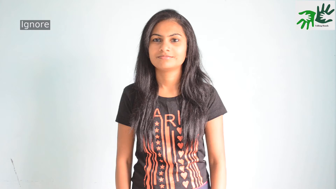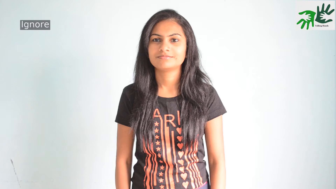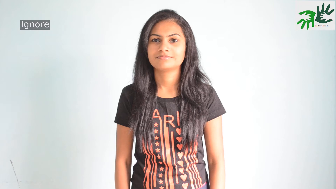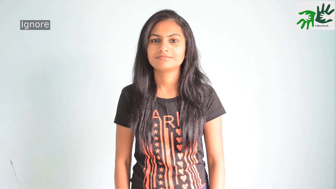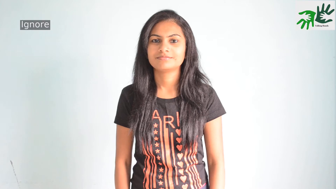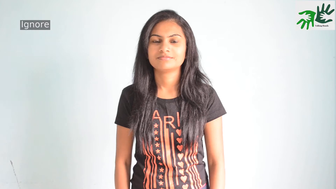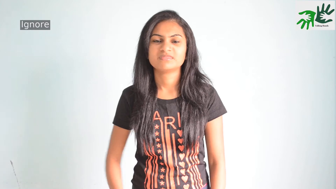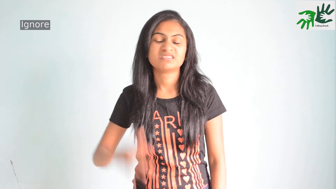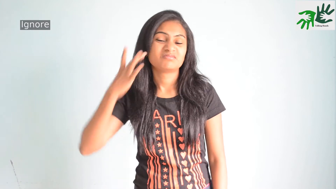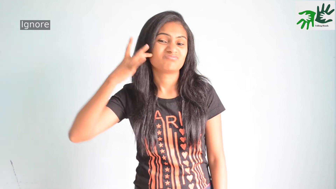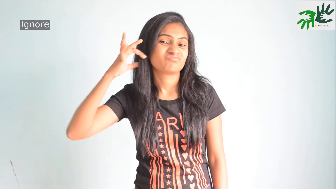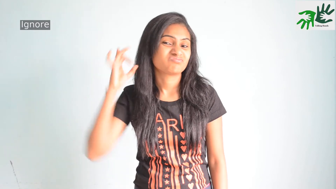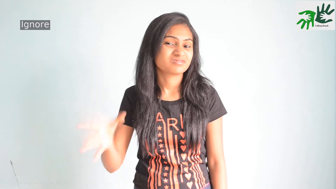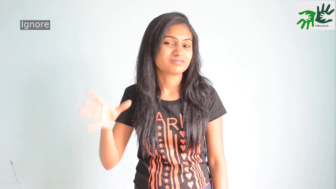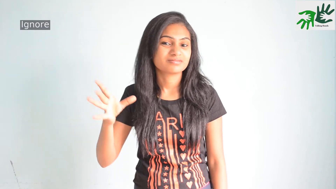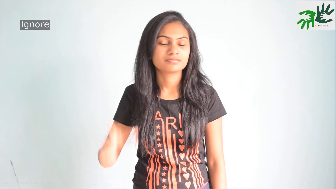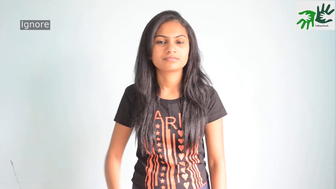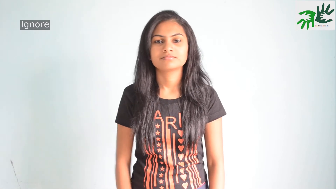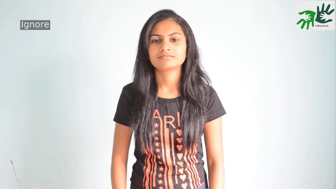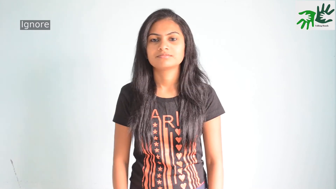Ignore